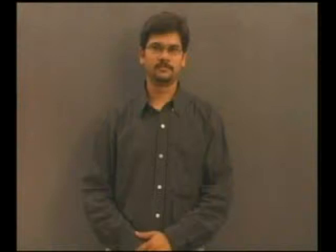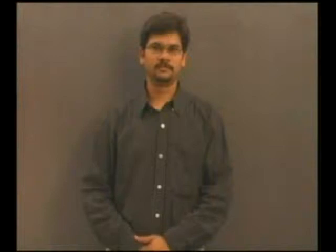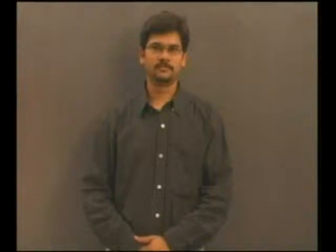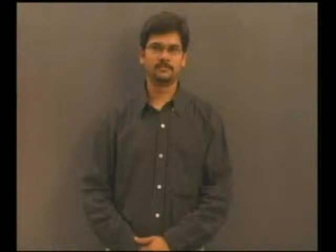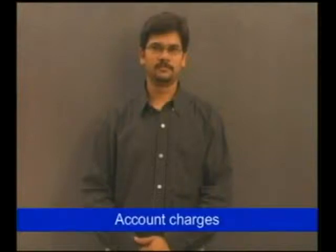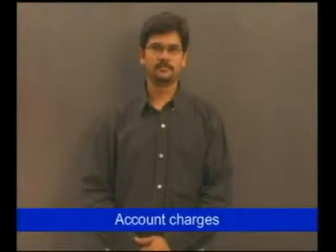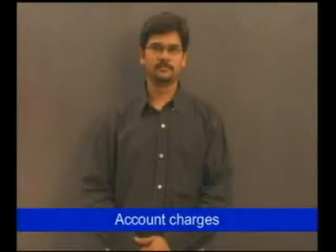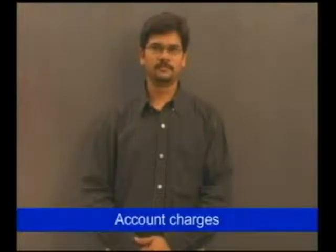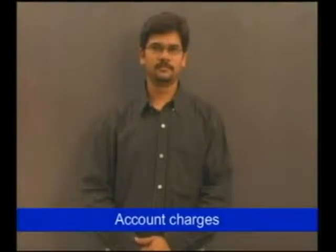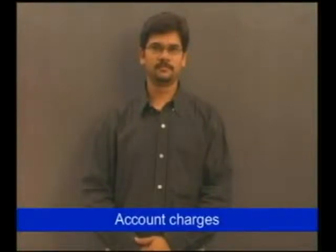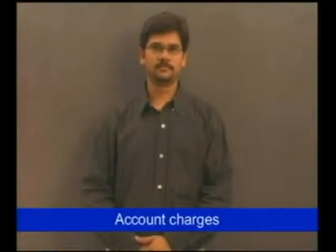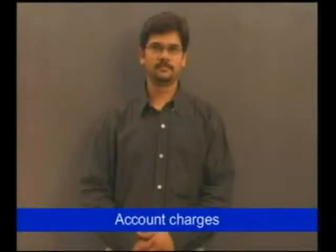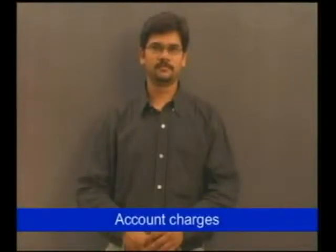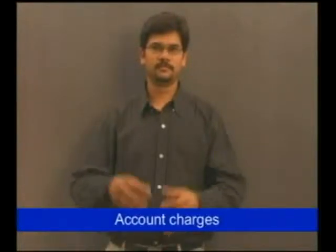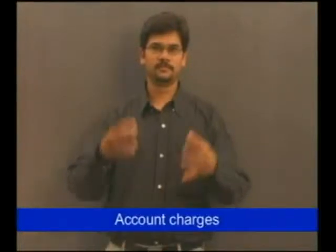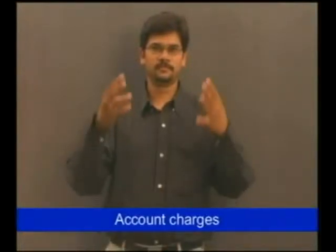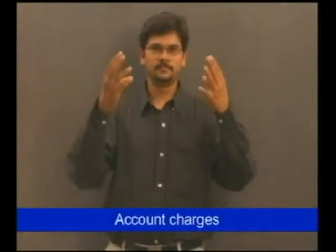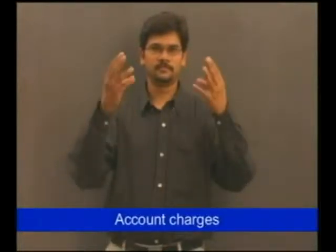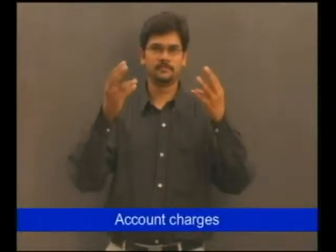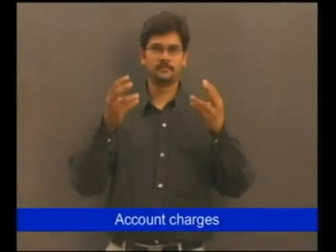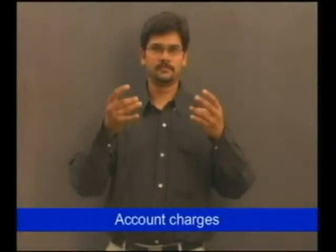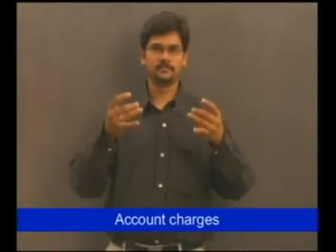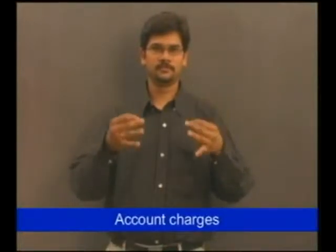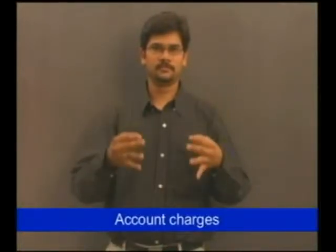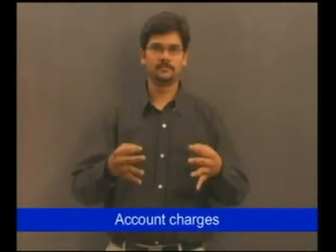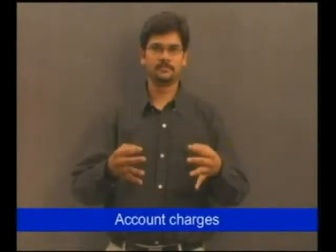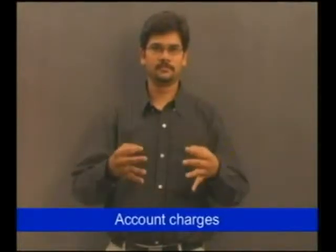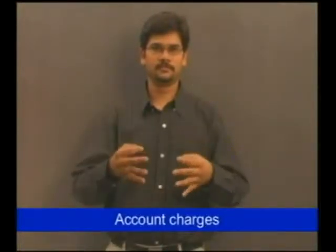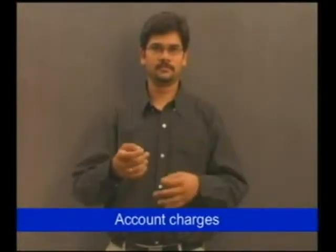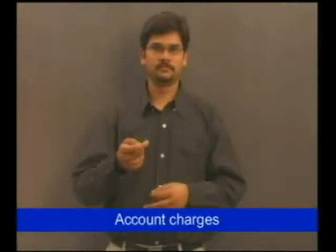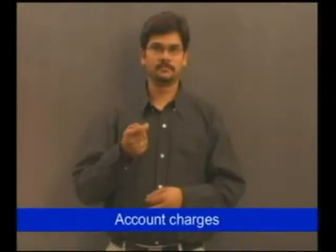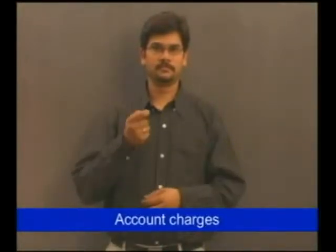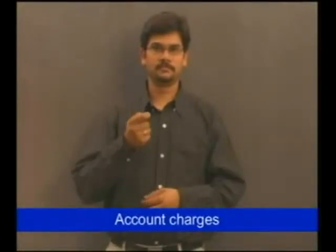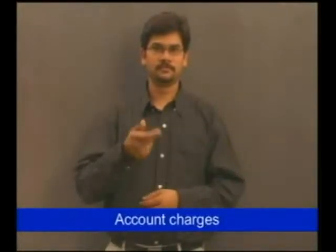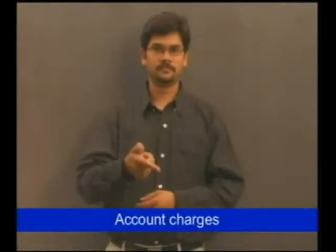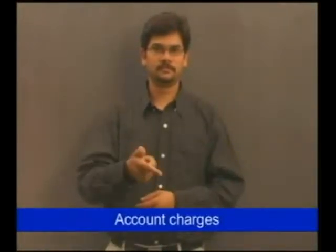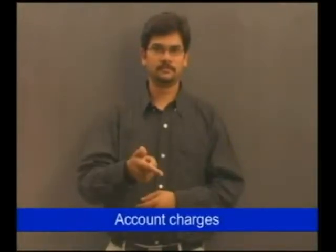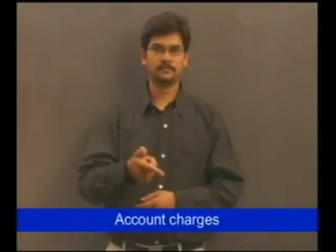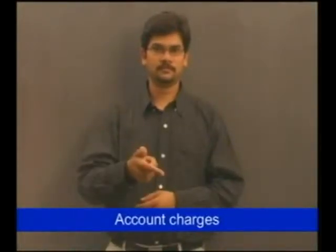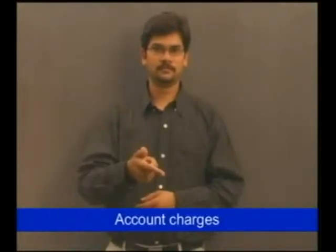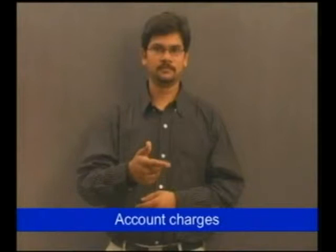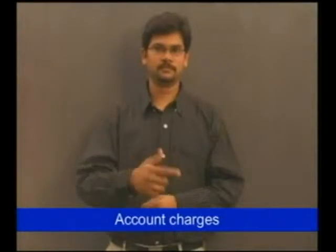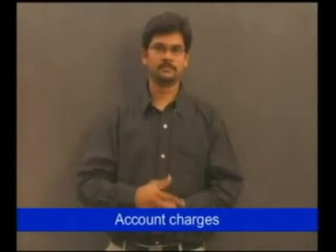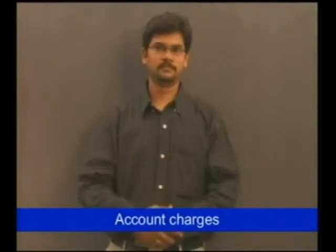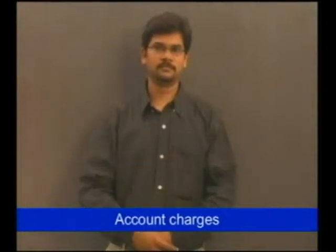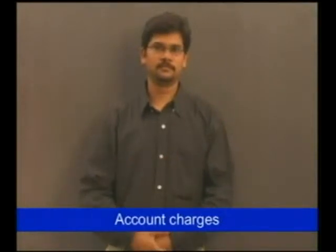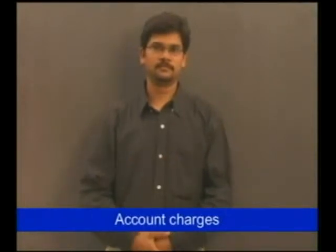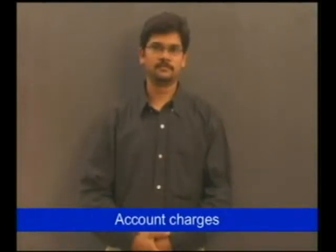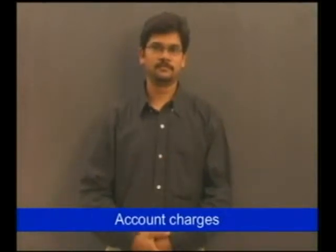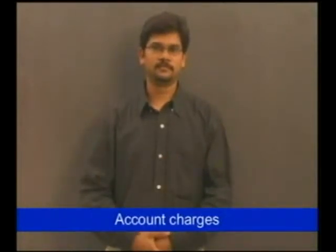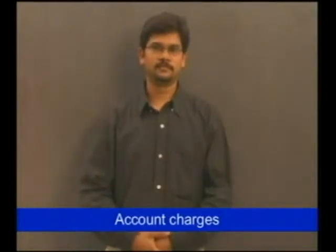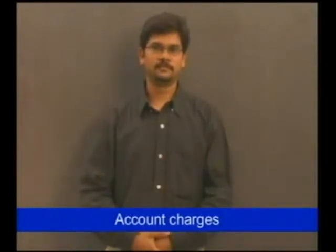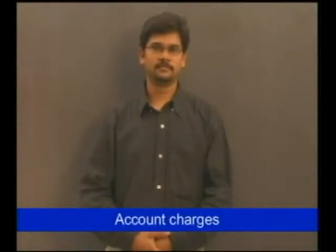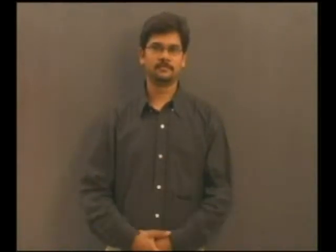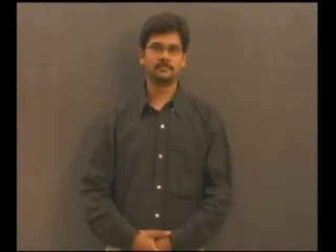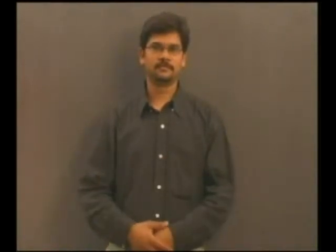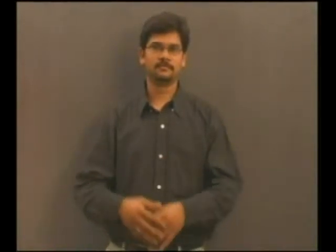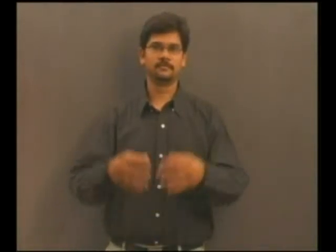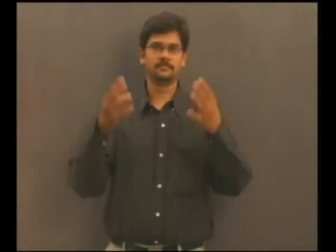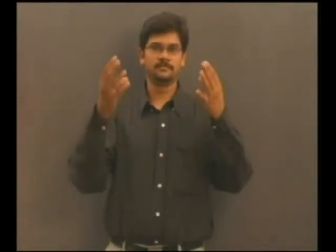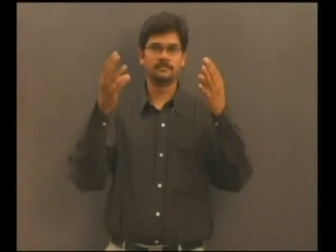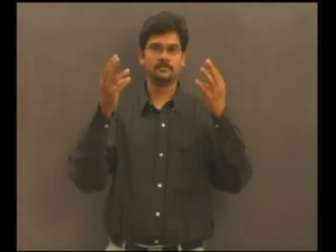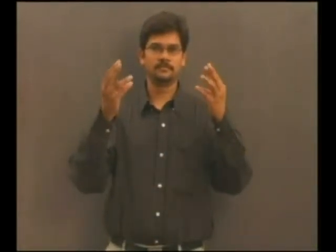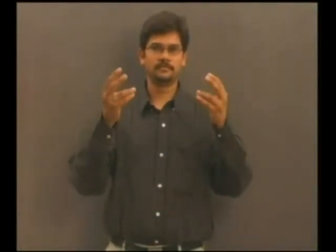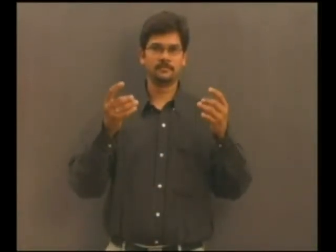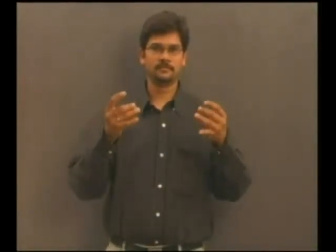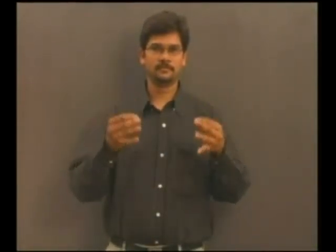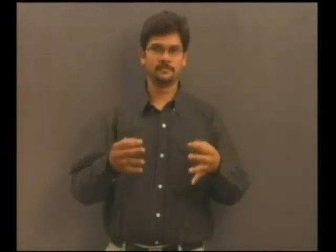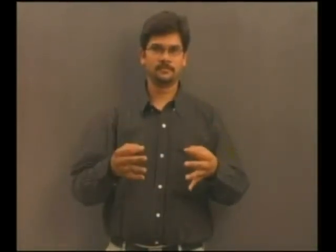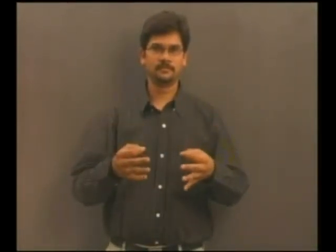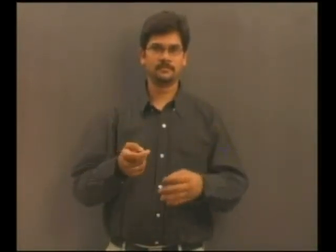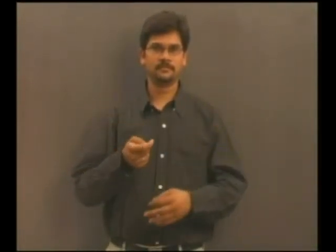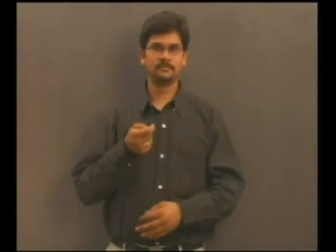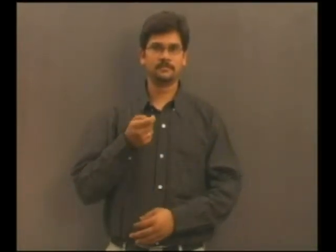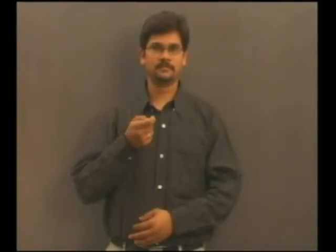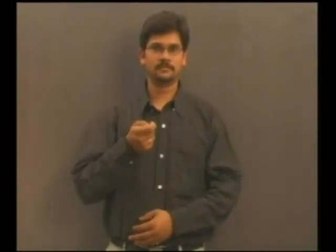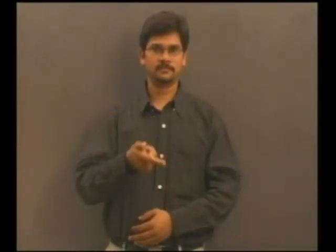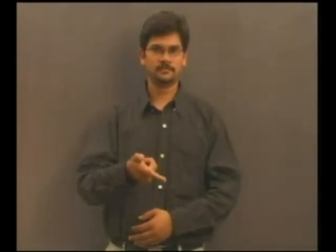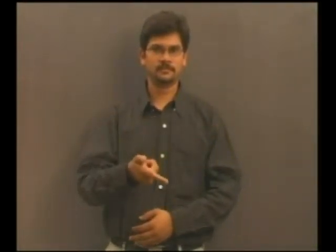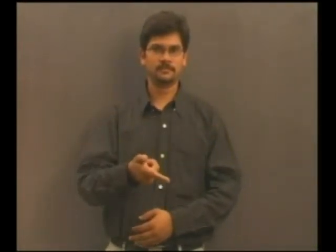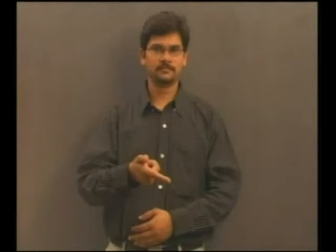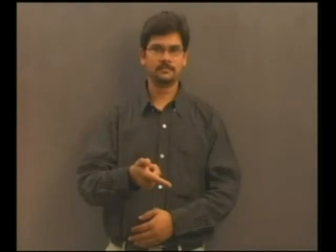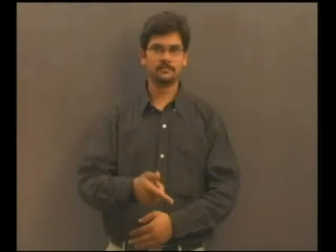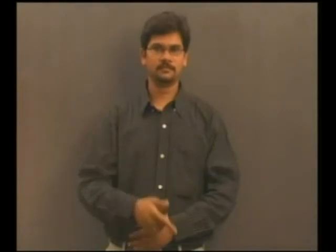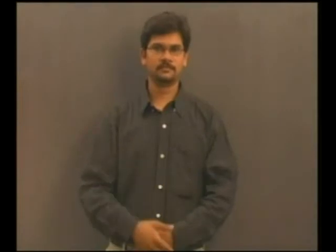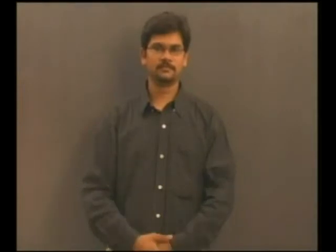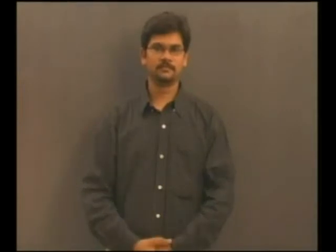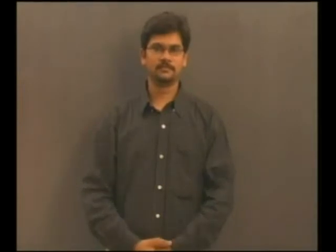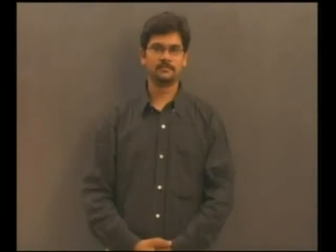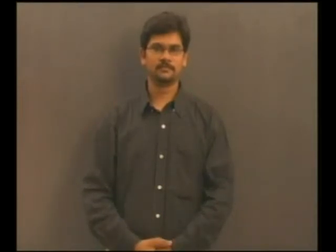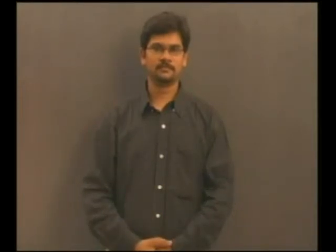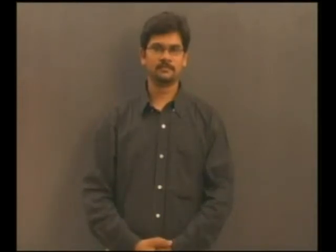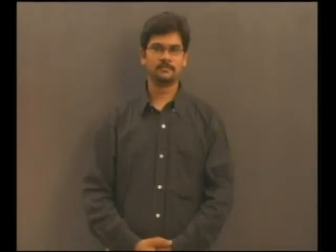Account Charges